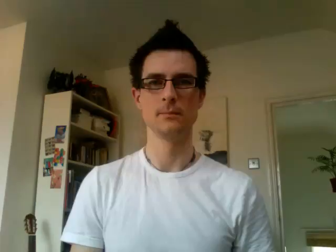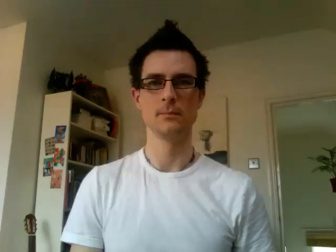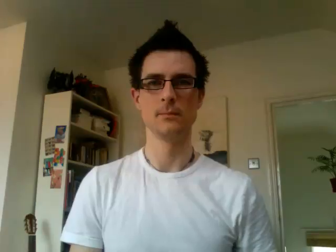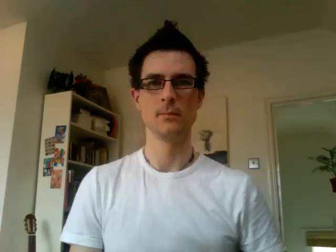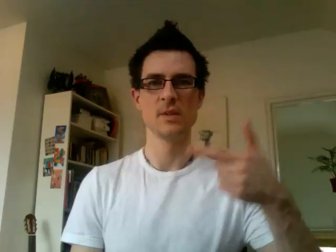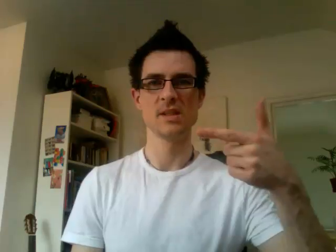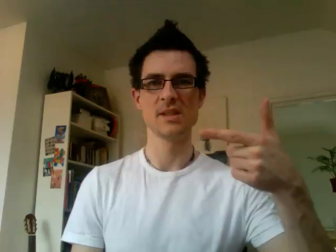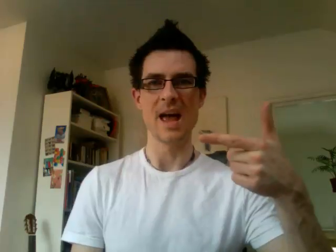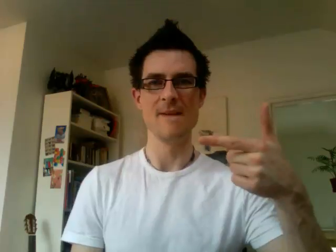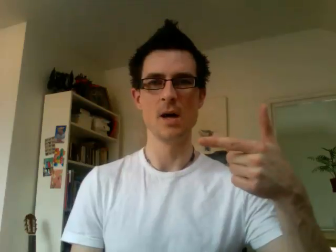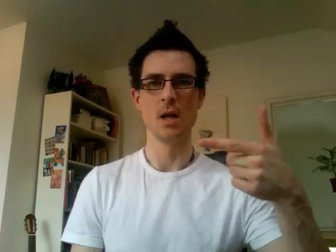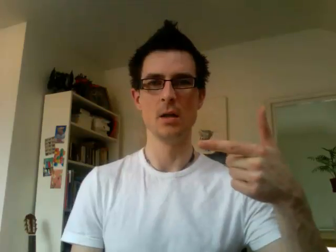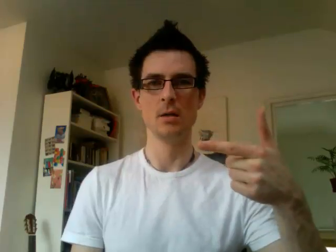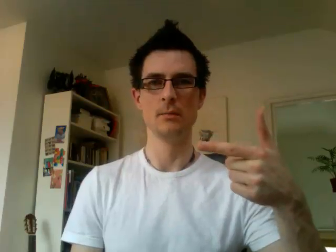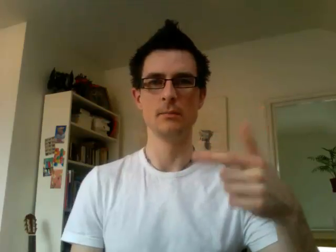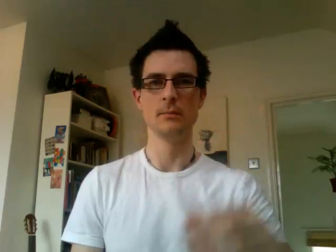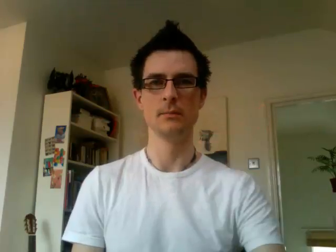7